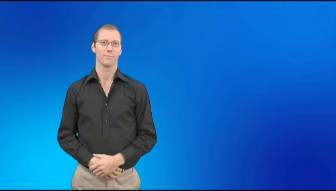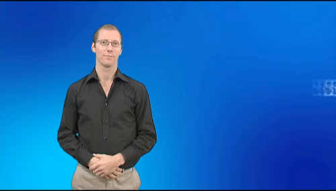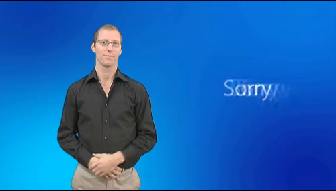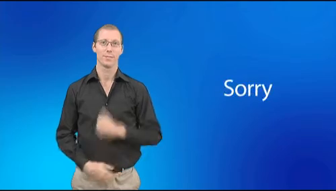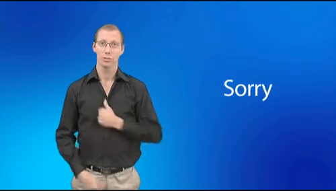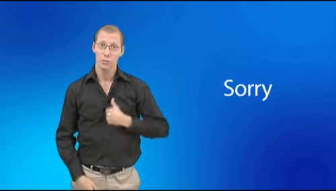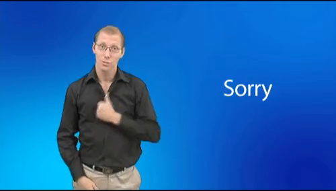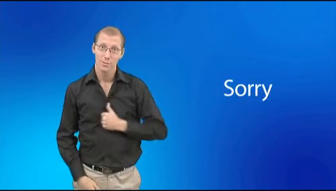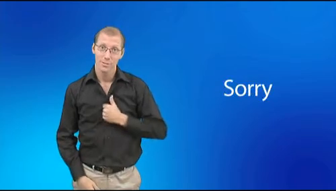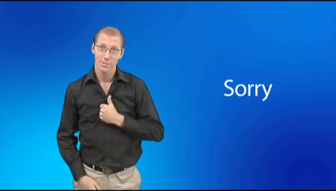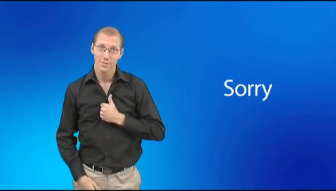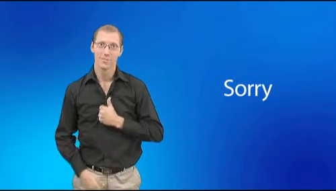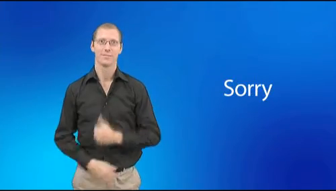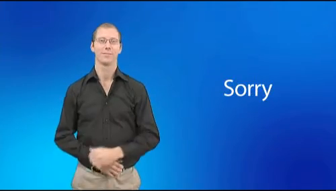Sorry